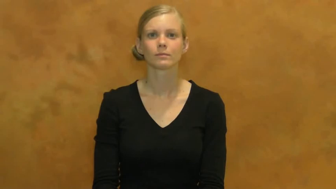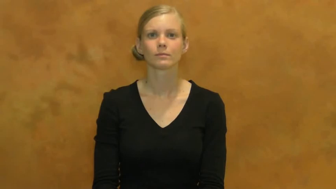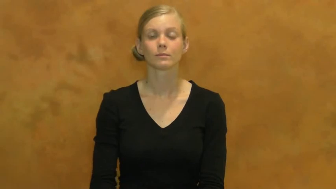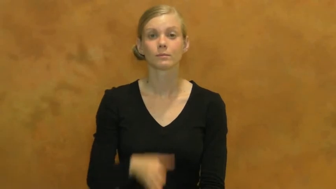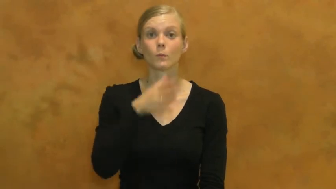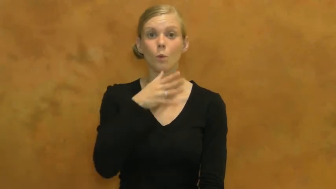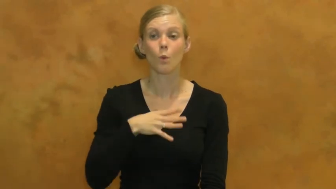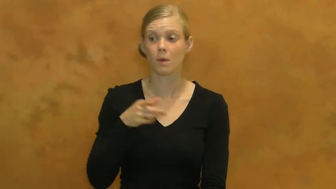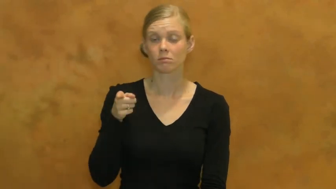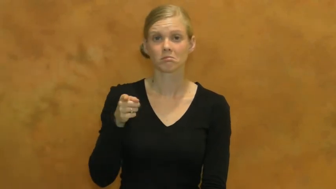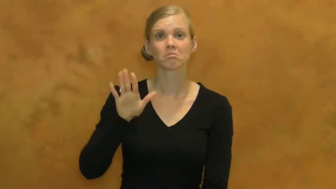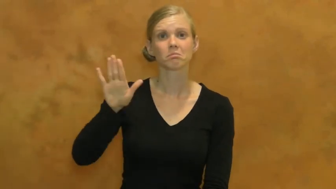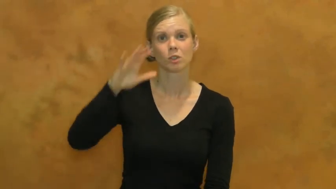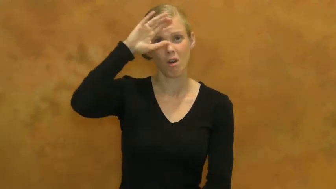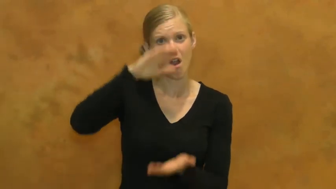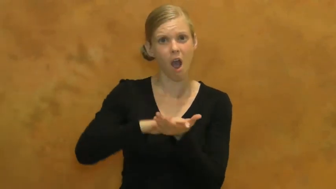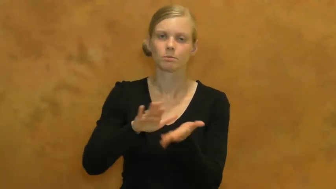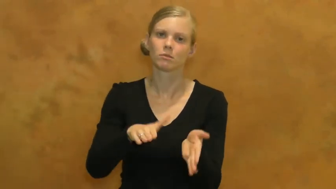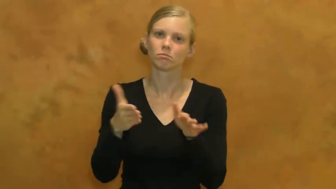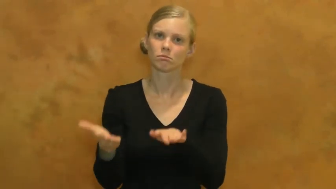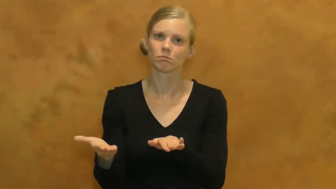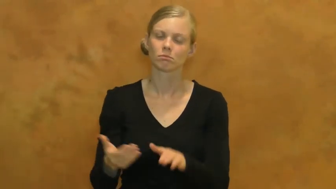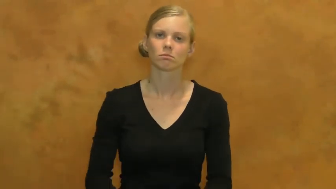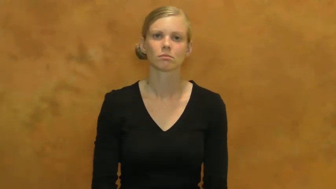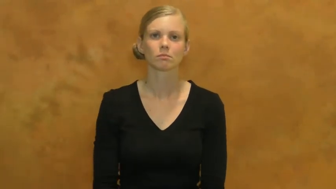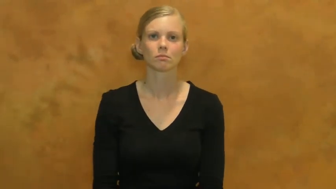widow